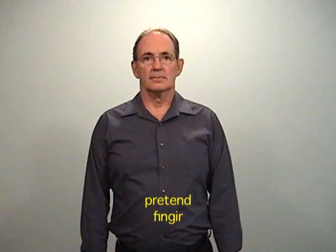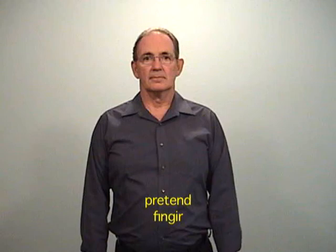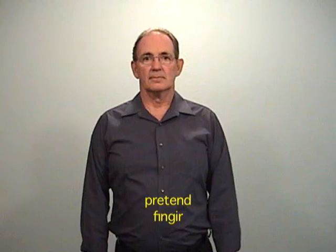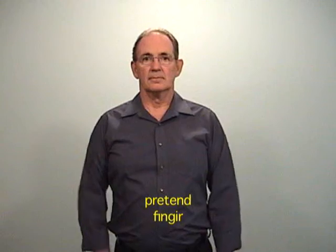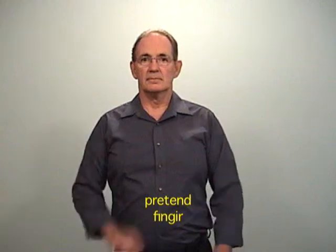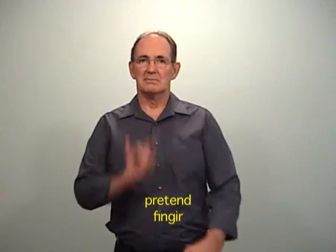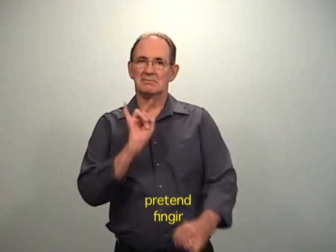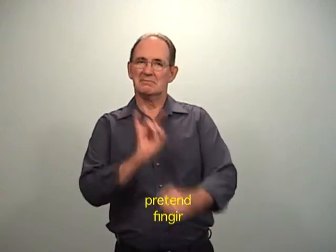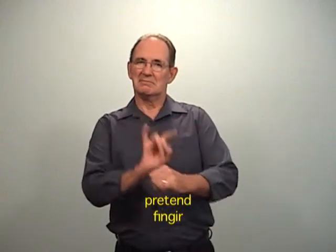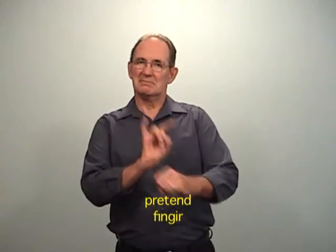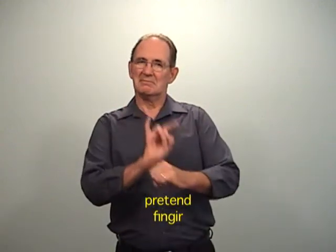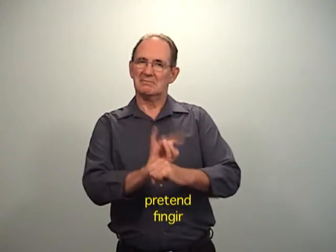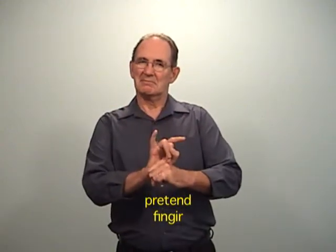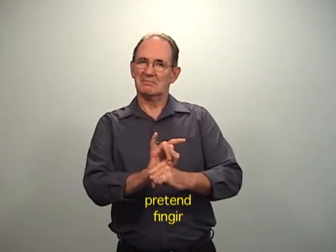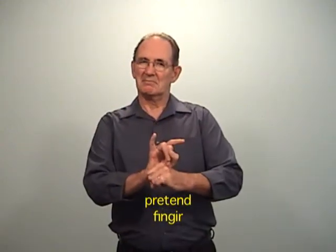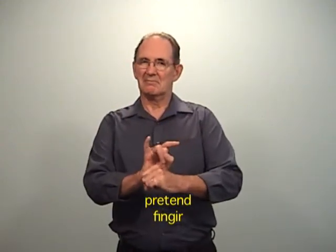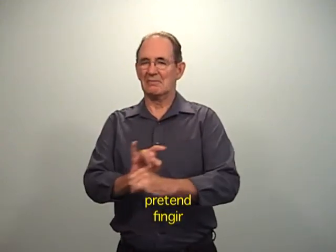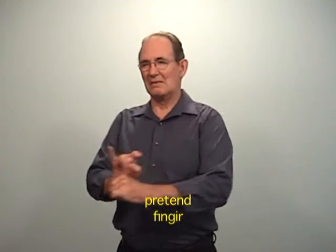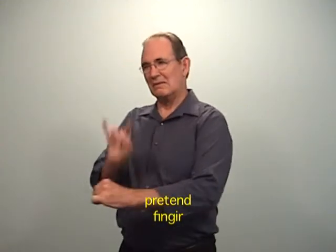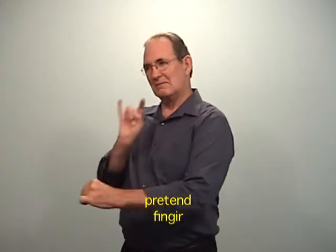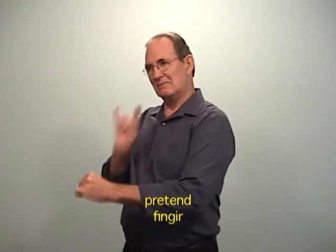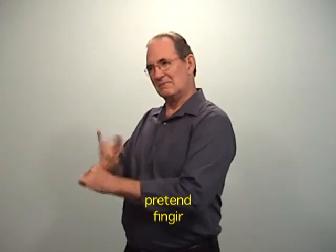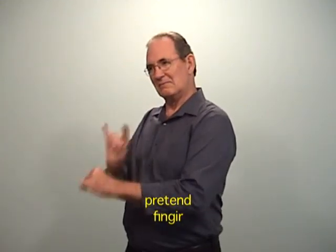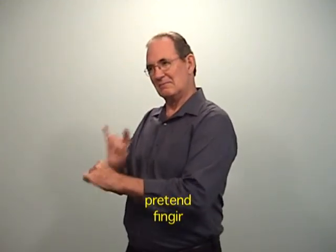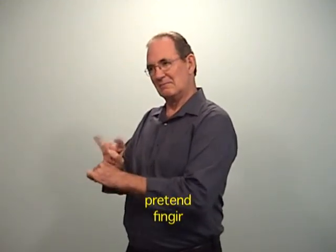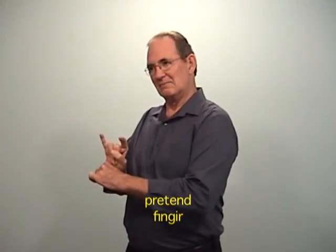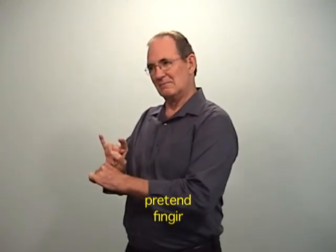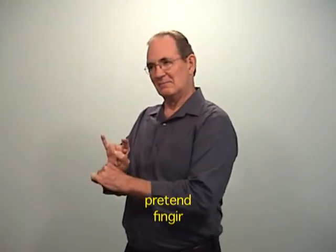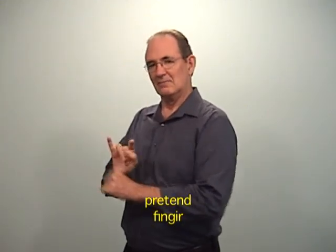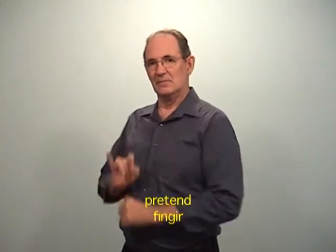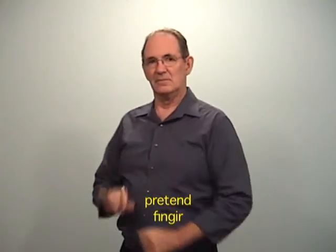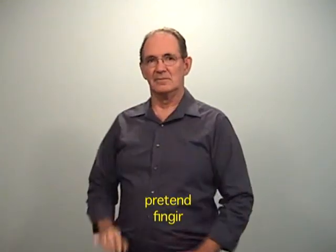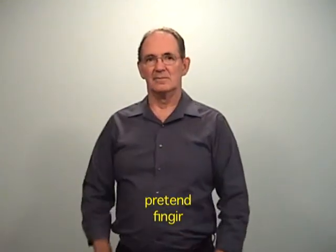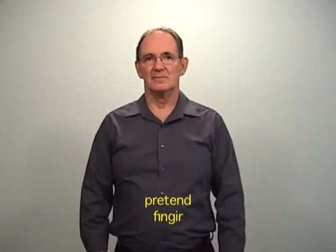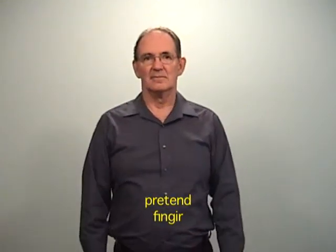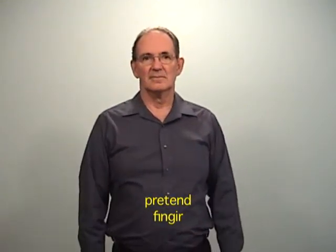Pretend